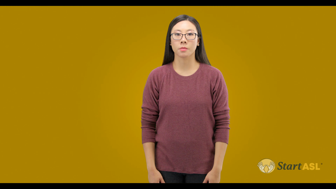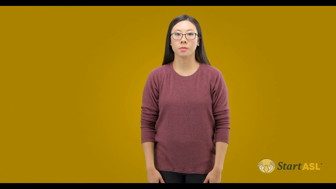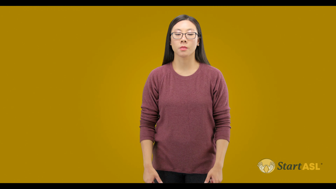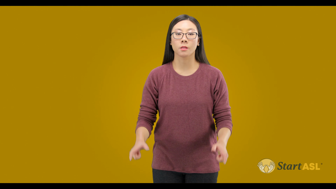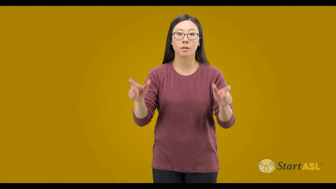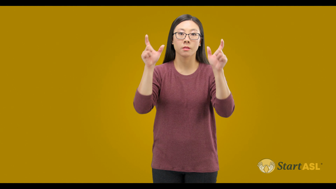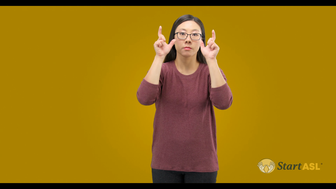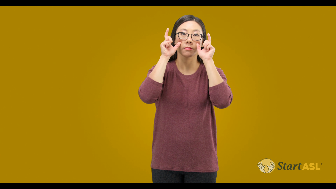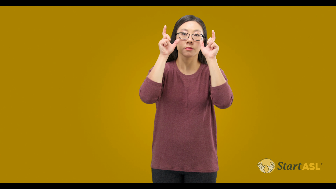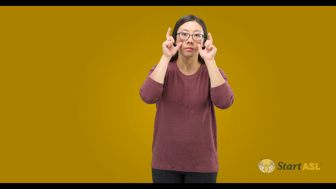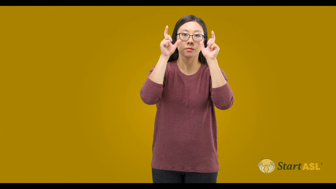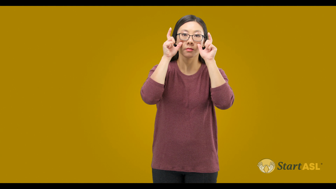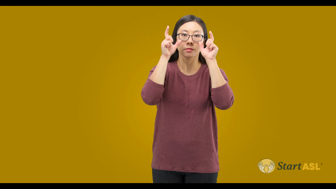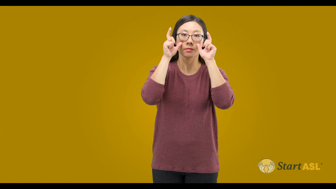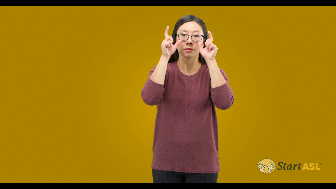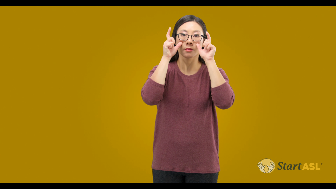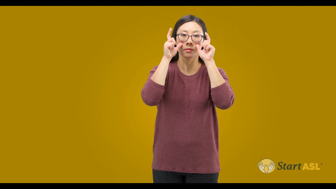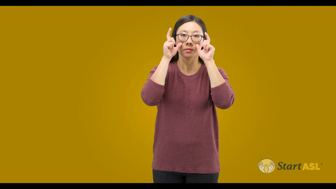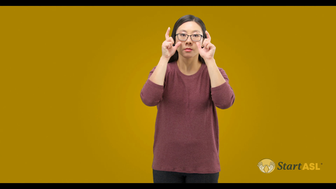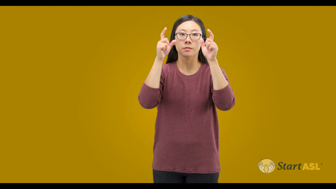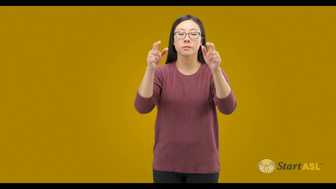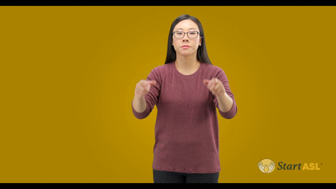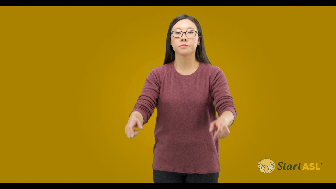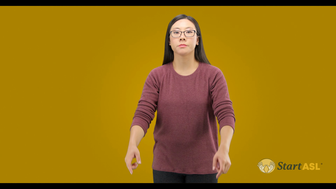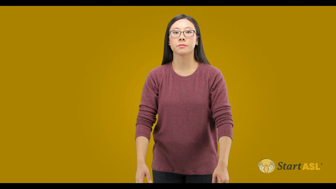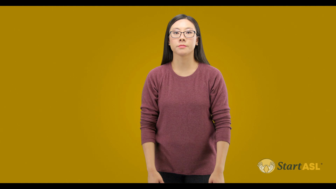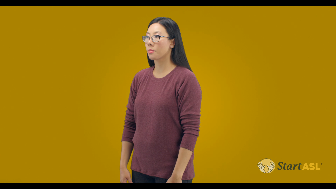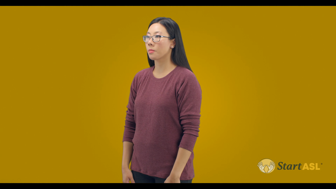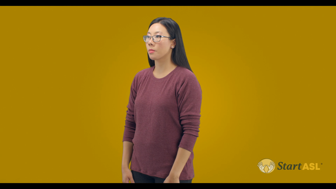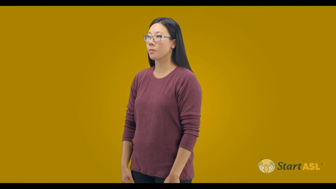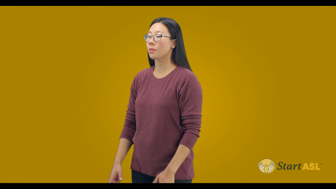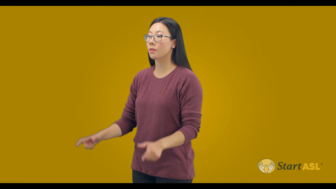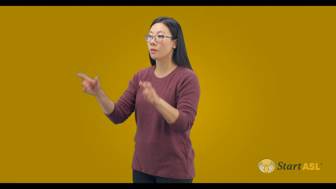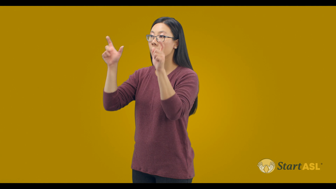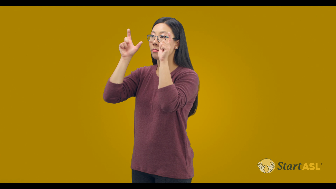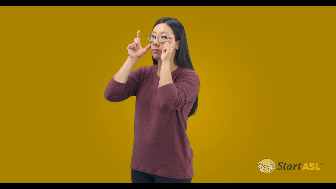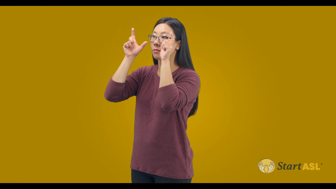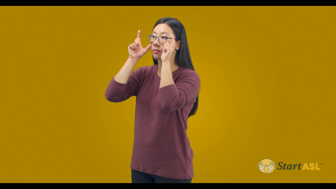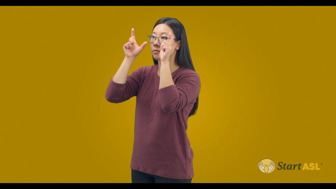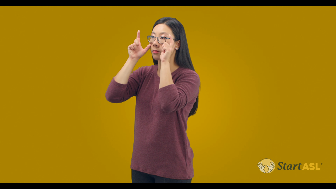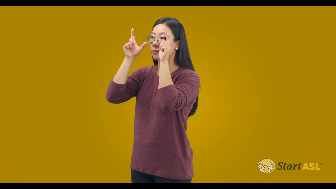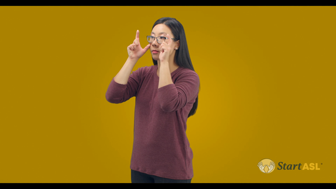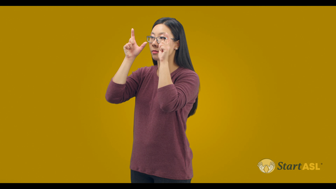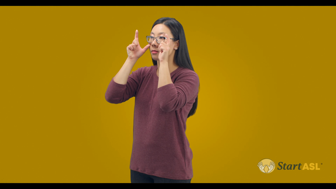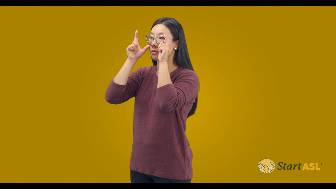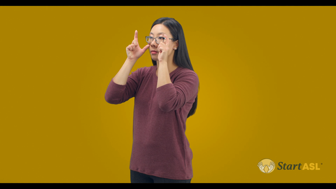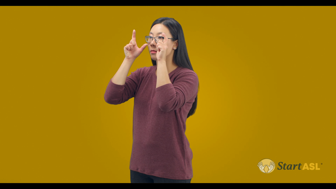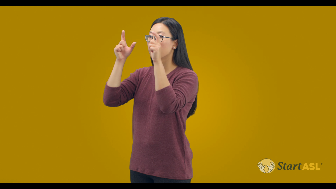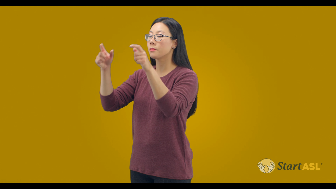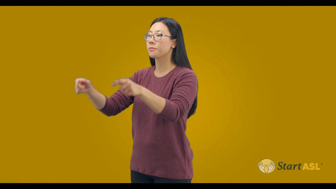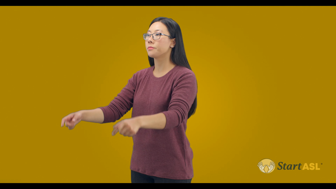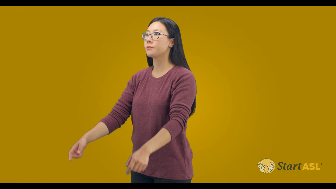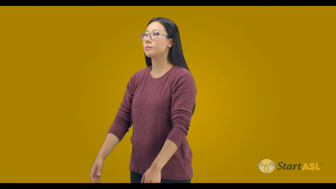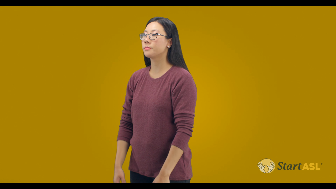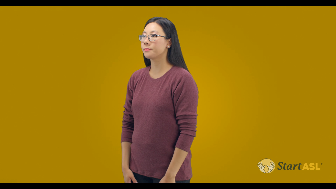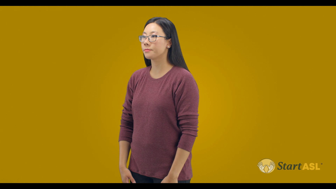glasses